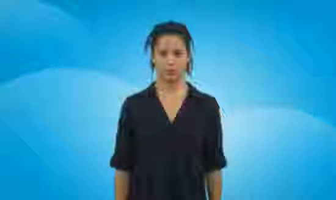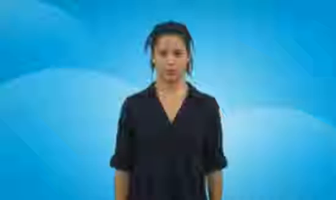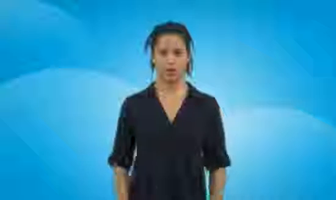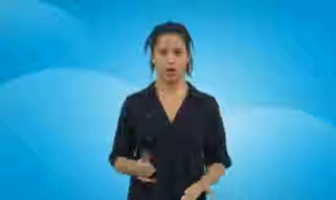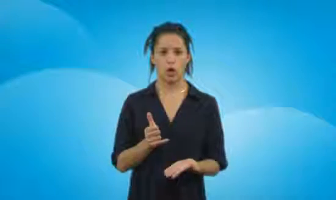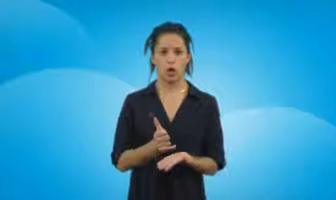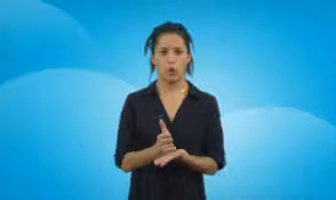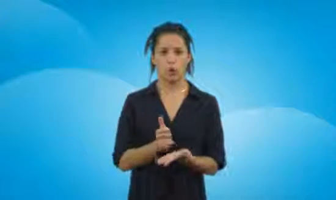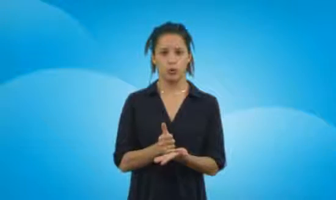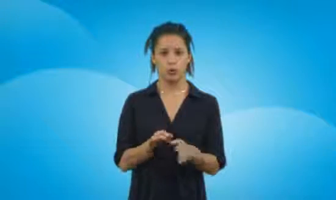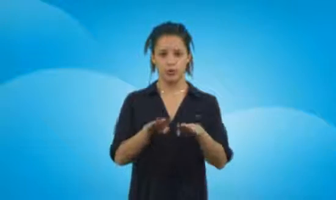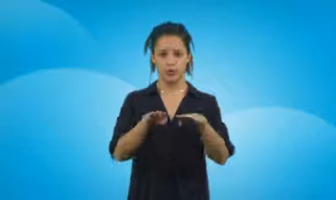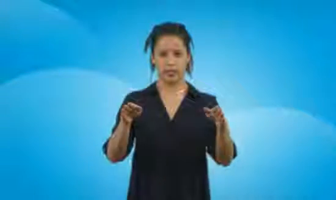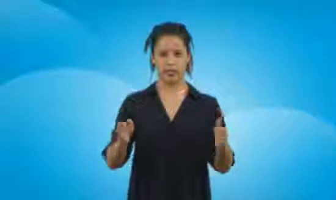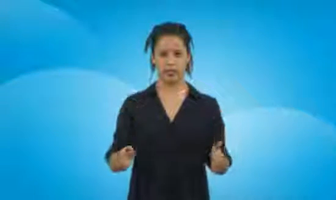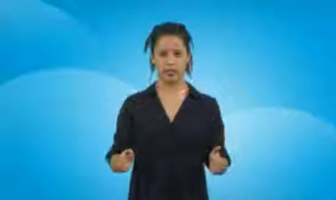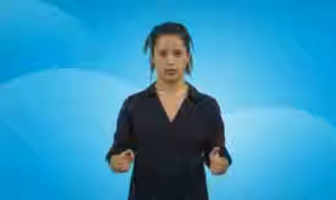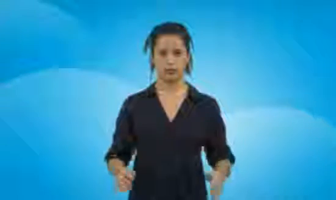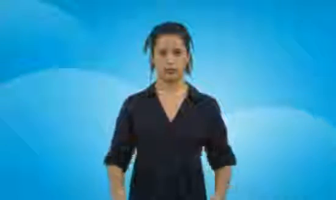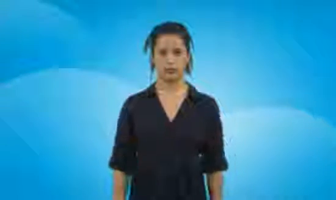Refrigeator, fridge